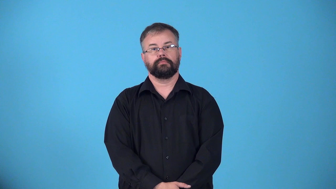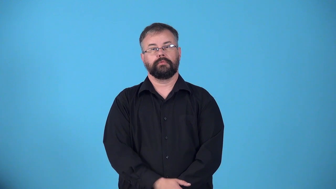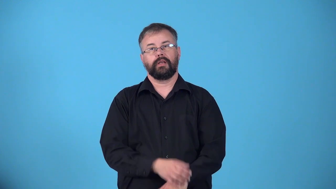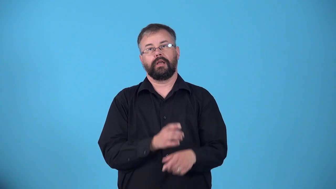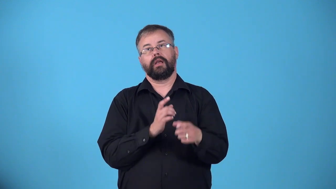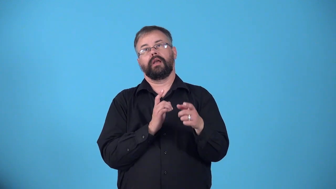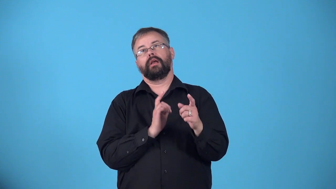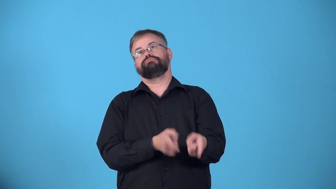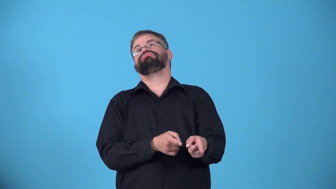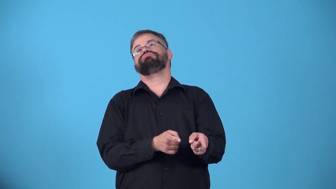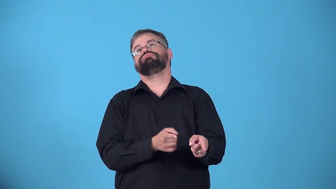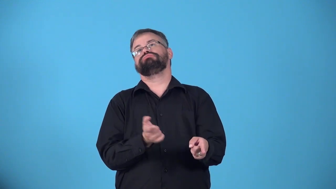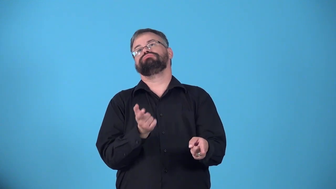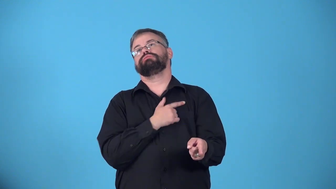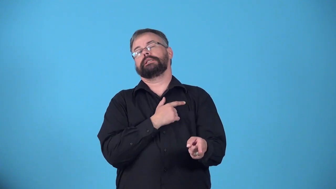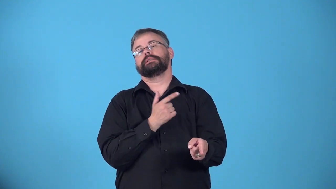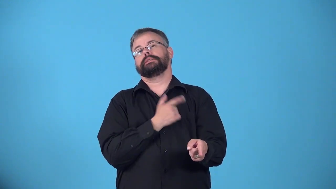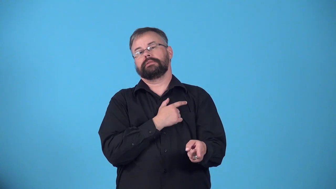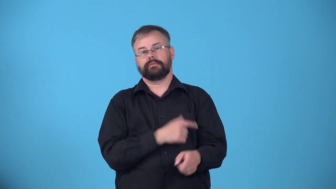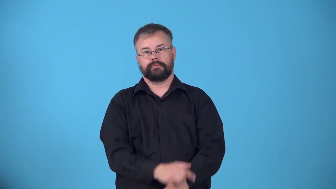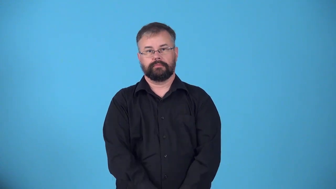lie around